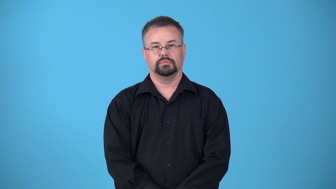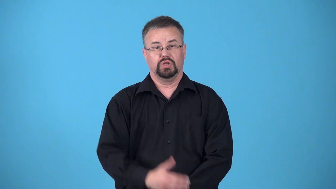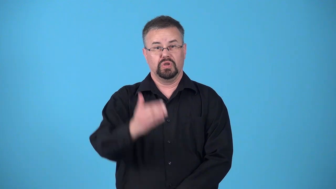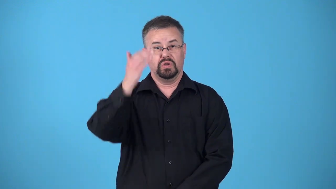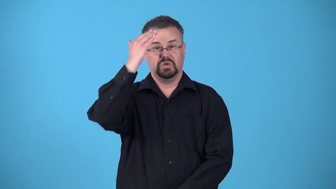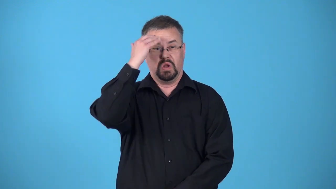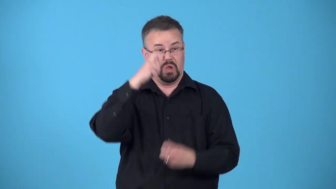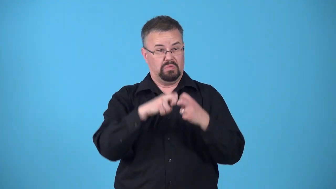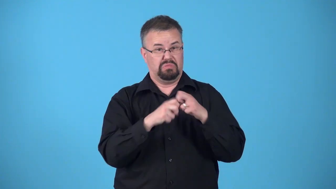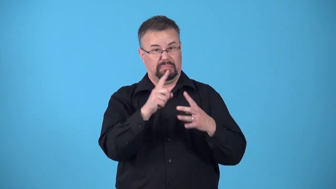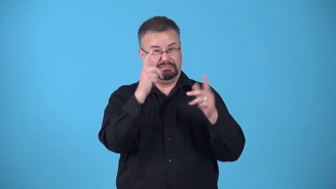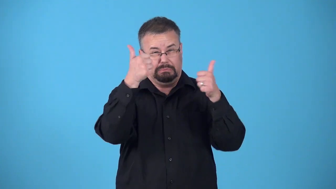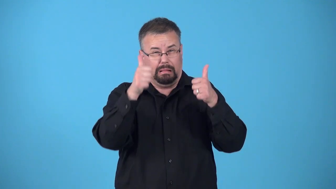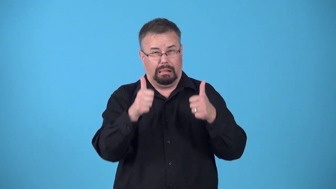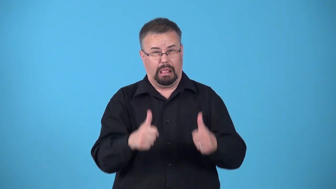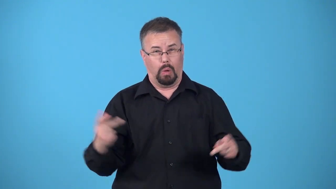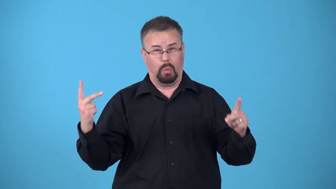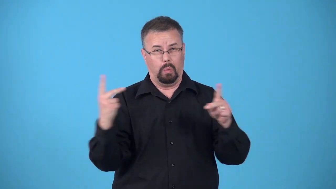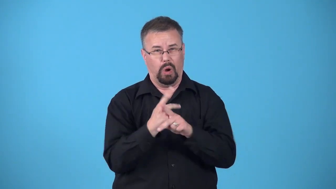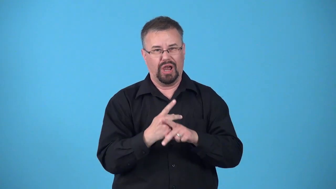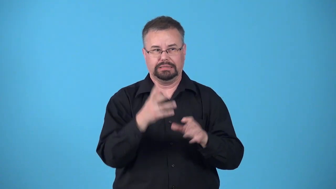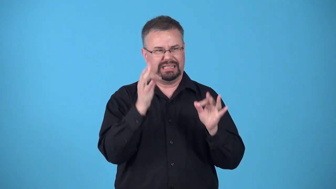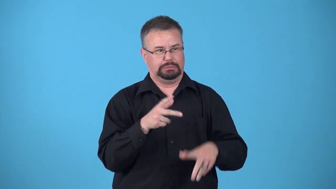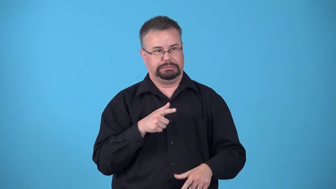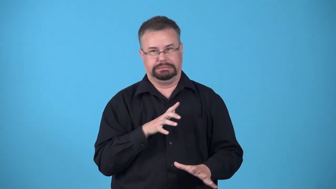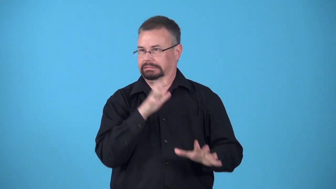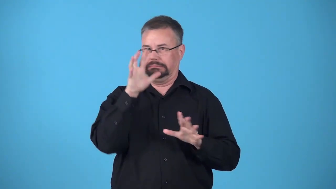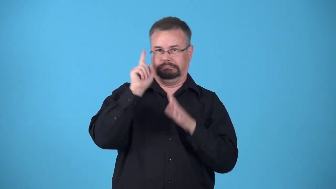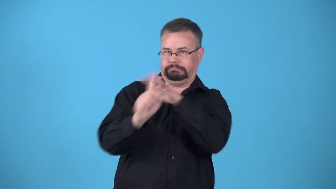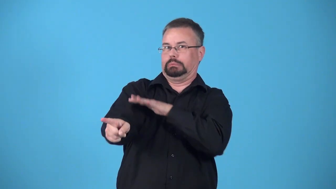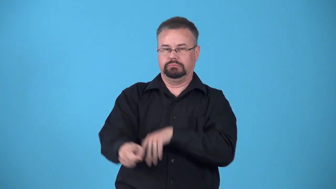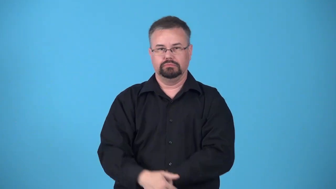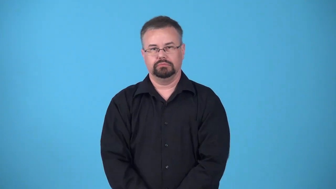like a rat deserting a sinking ship